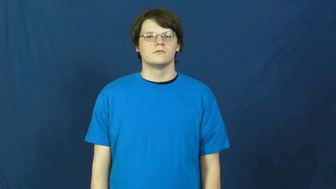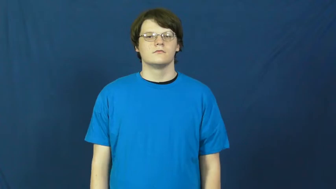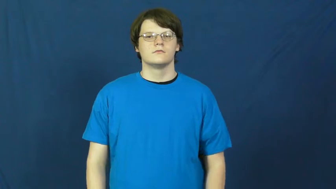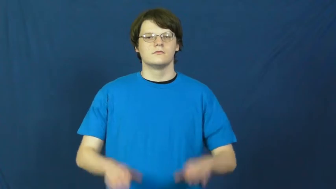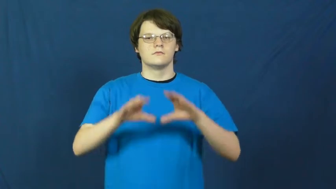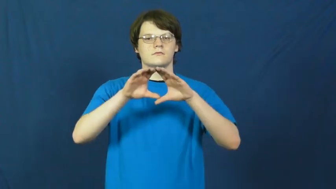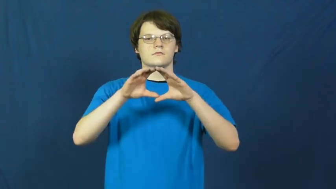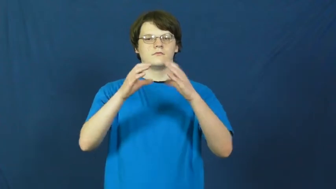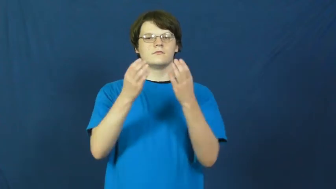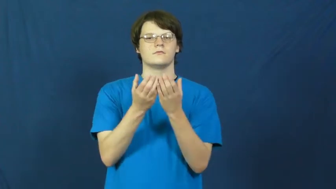camp,party